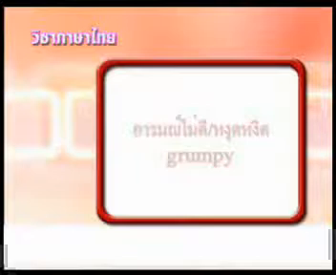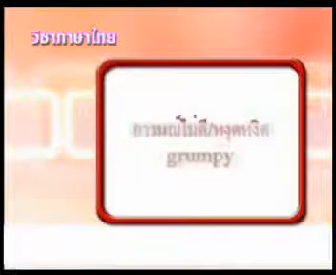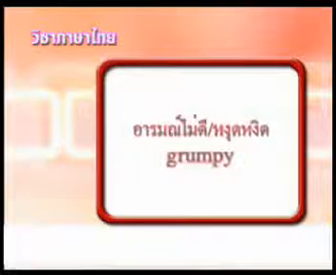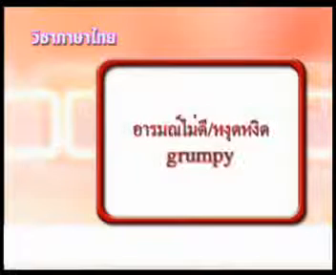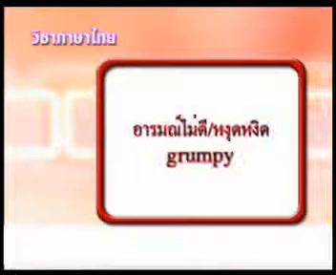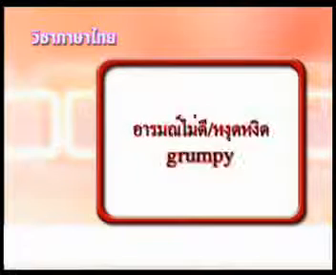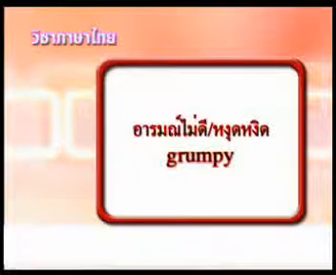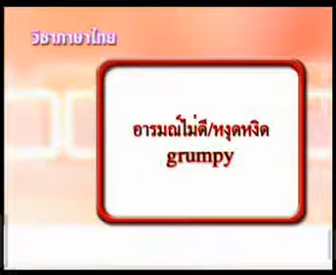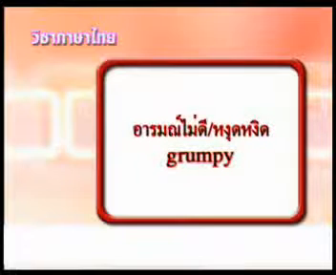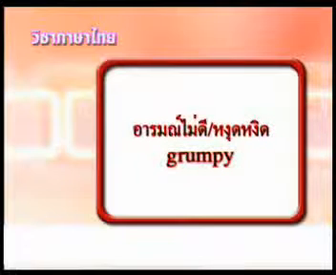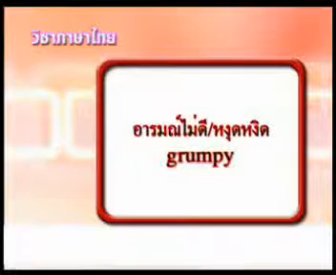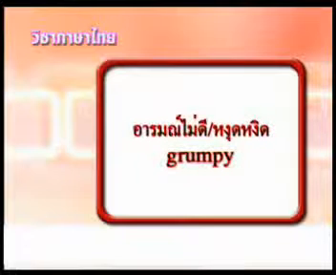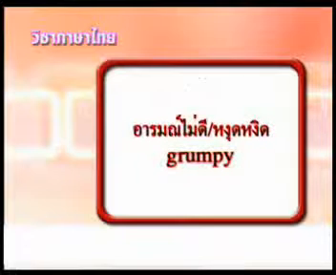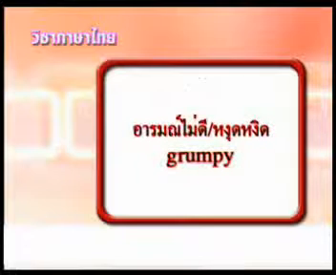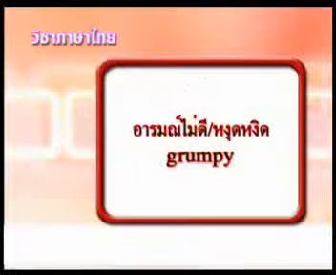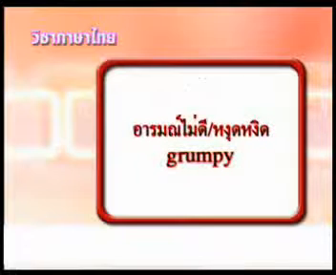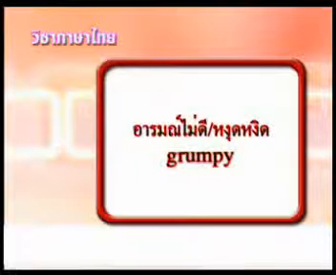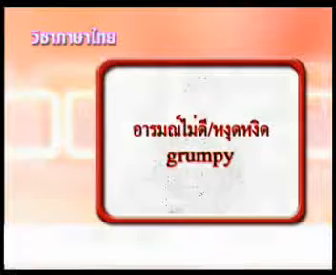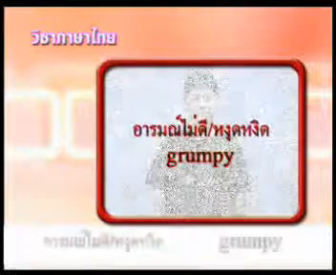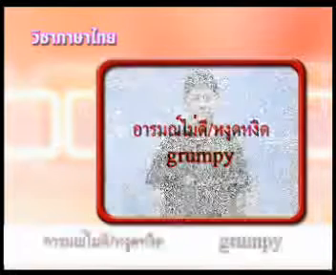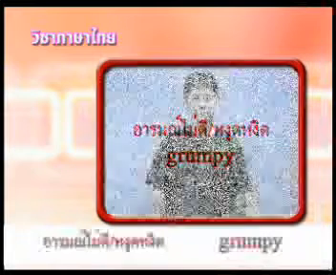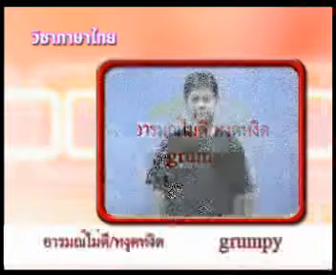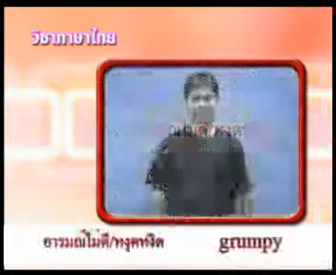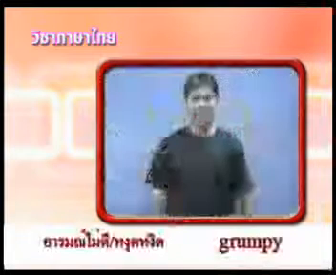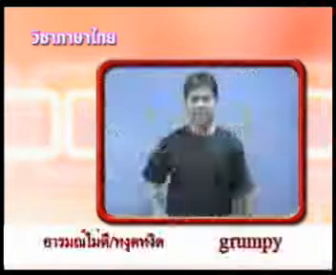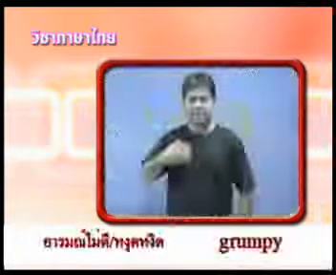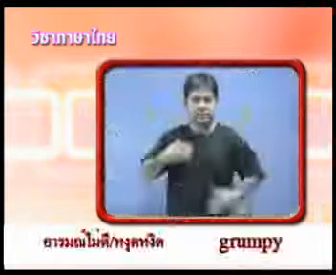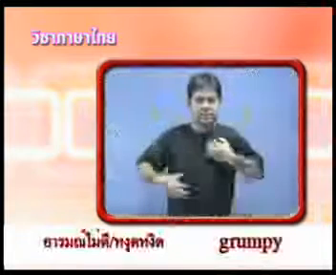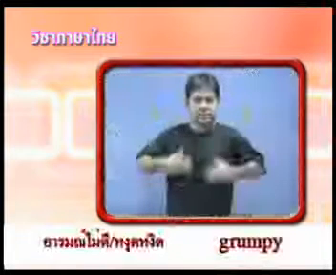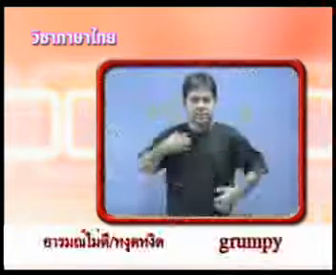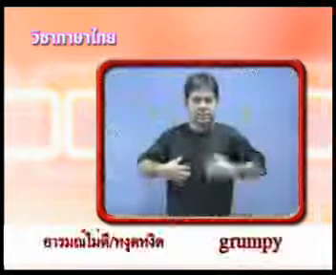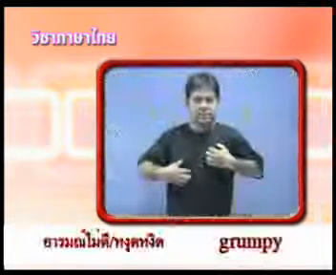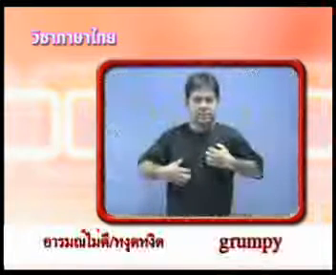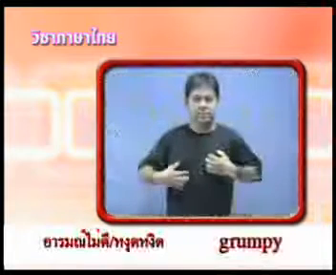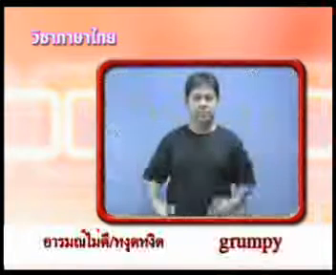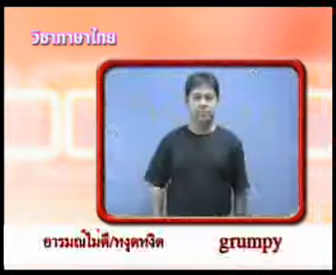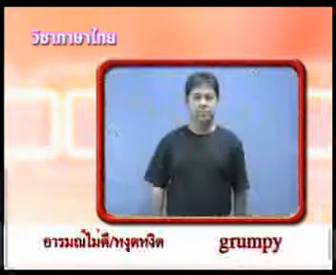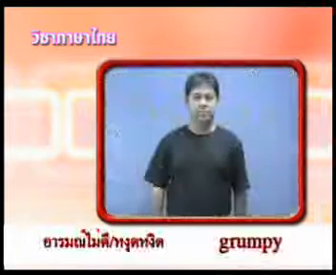grumpy